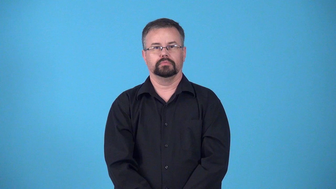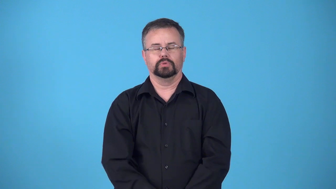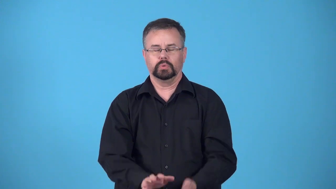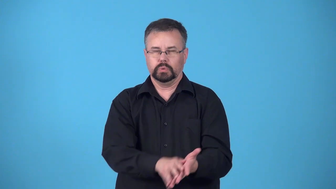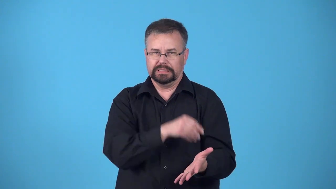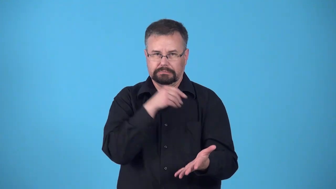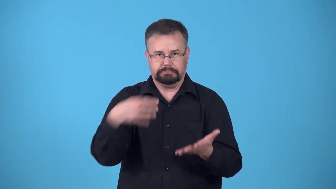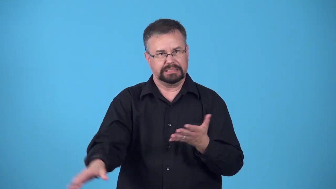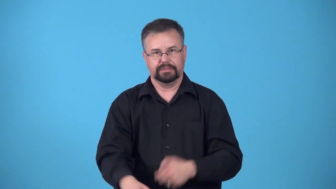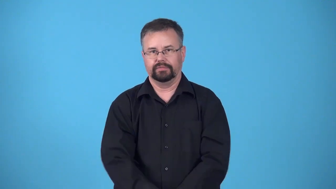too rich for my blood